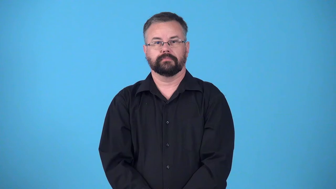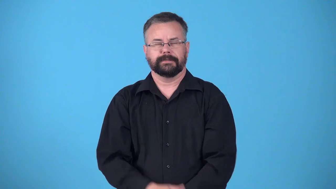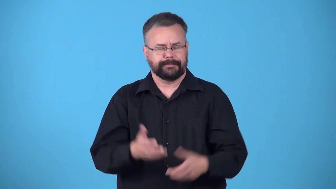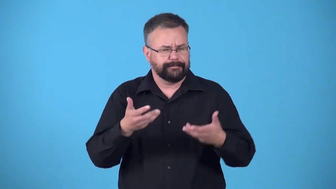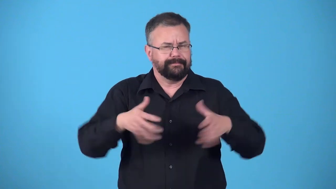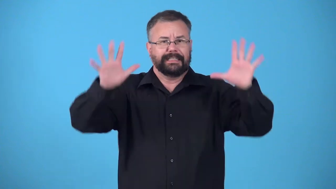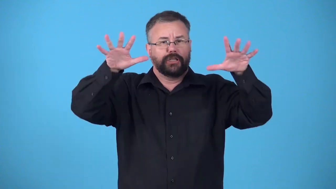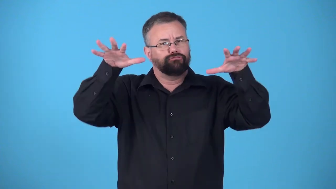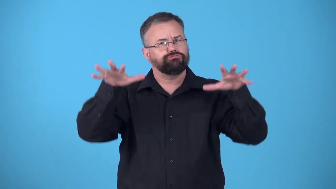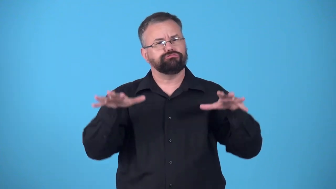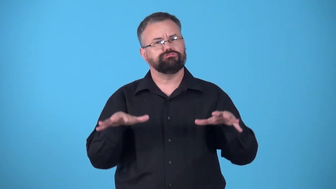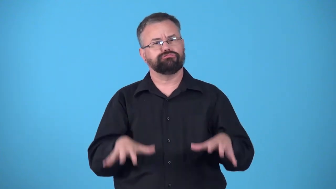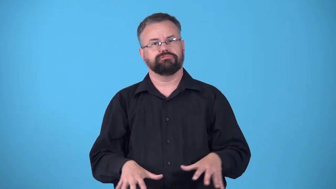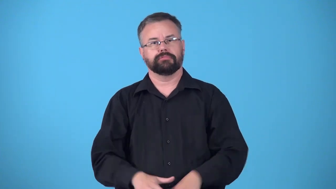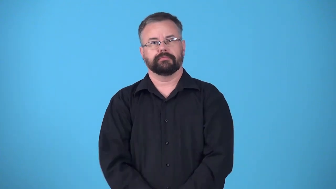after all is said and done